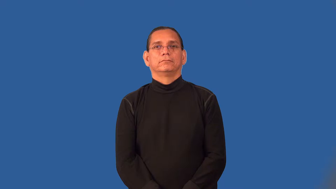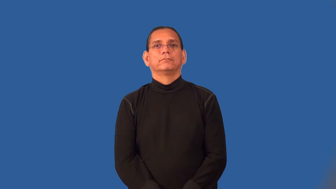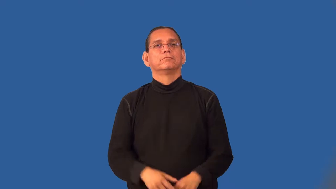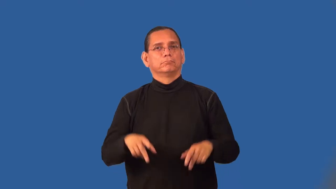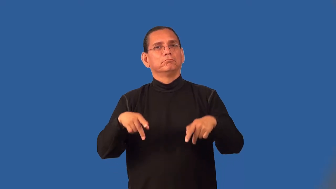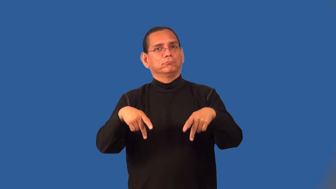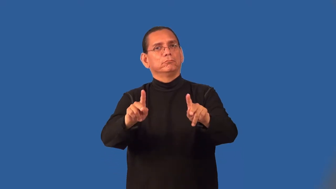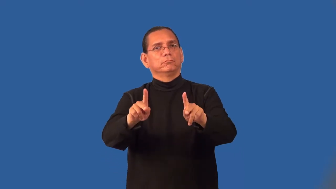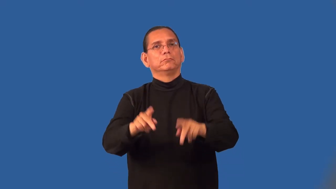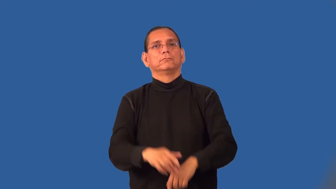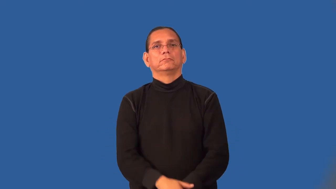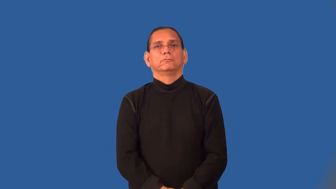permissible